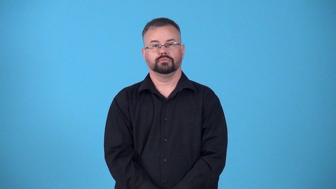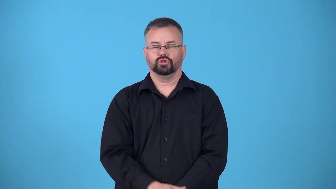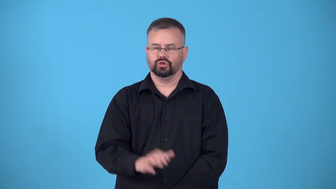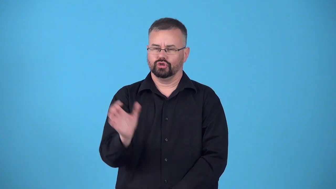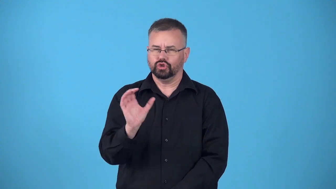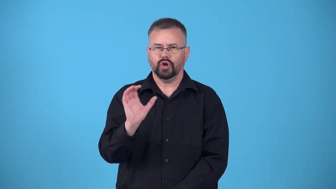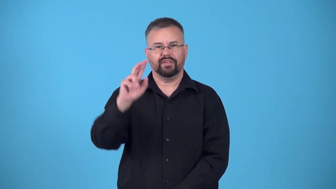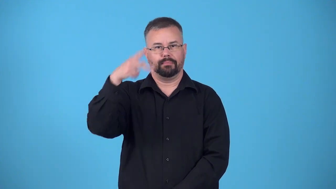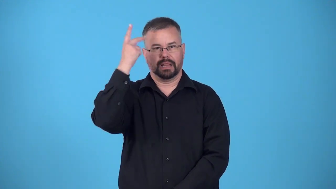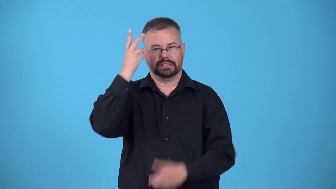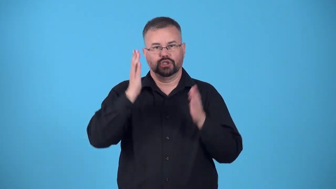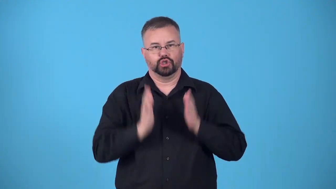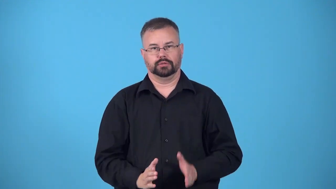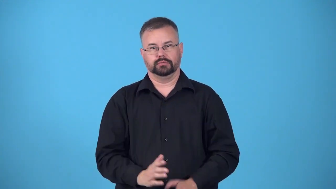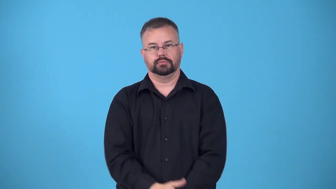right wing